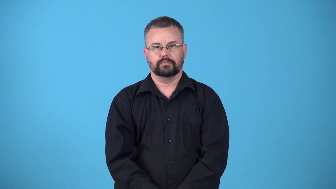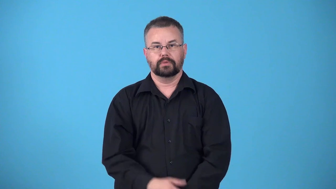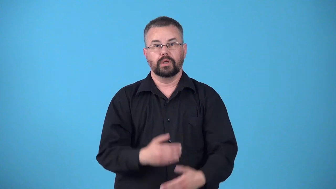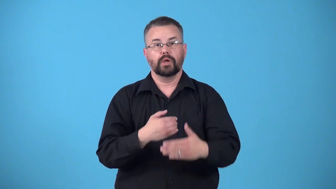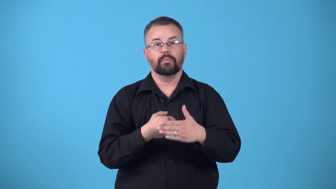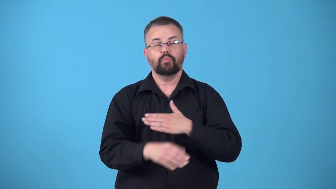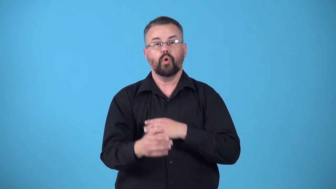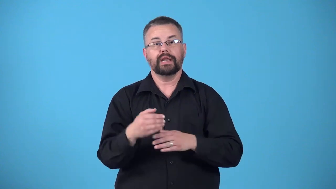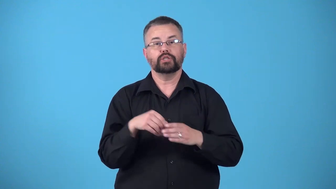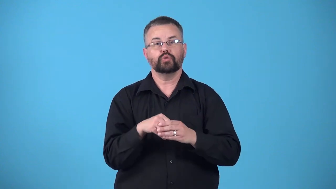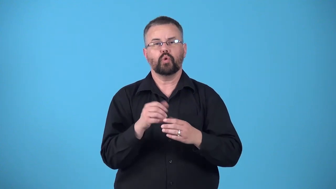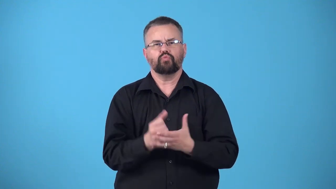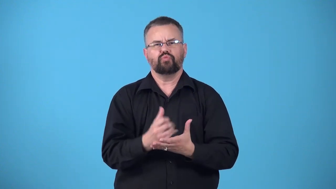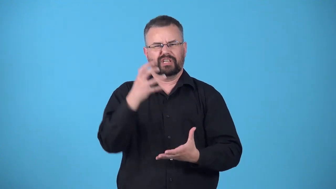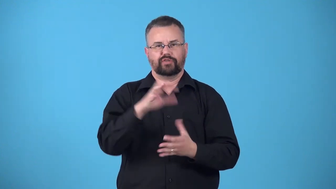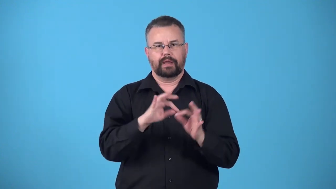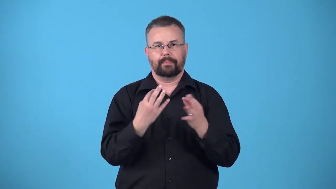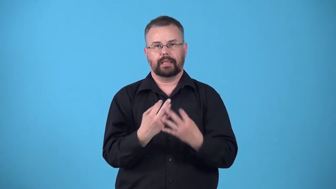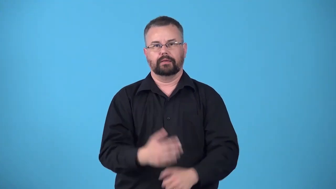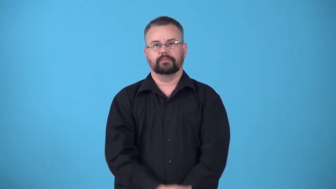born with a silver spoon in his mouth